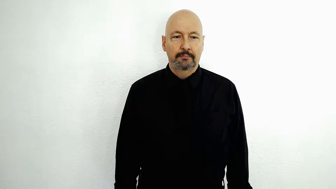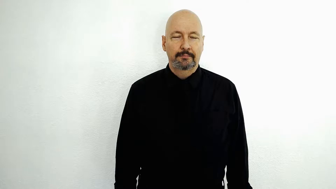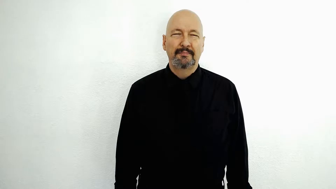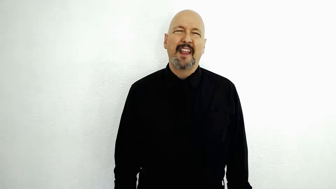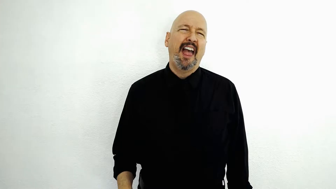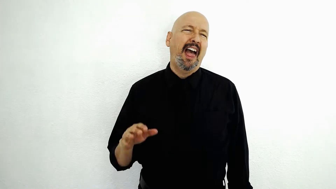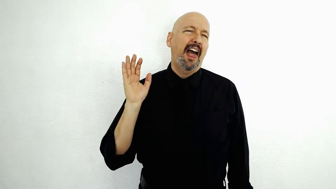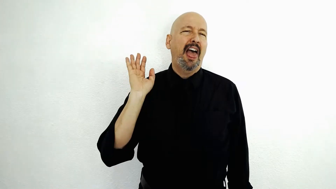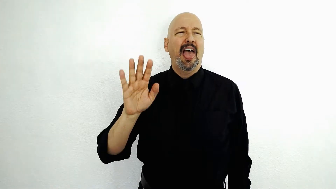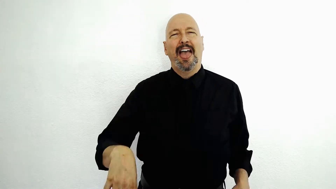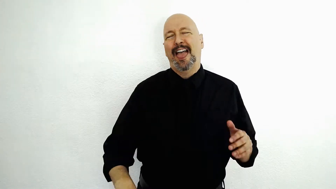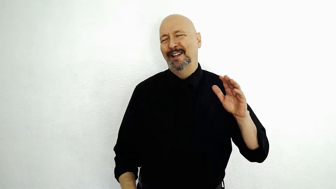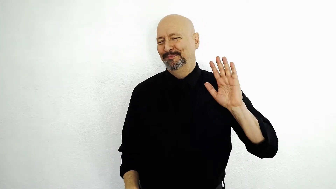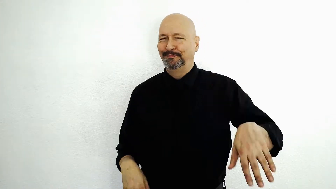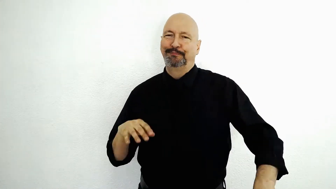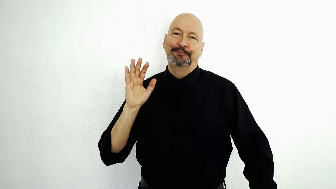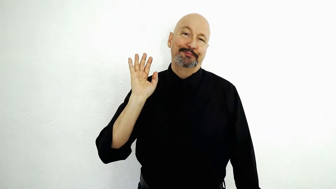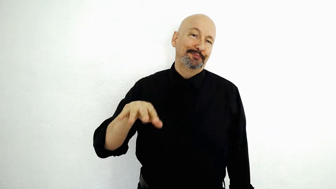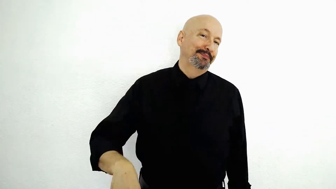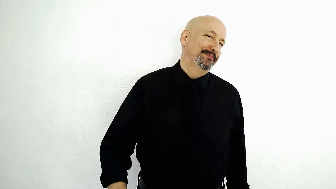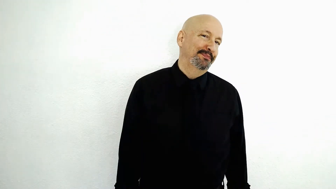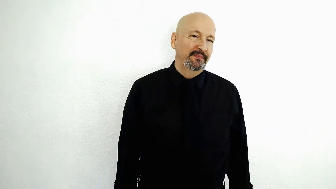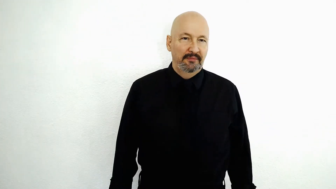not fussy or strict; to be lax / LAX-[2h-alt-gesture]